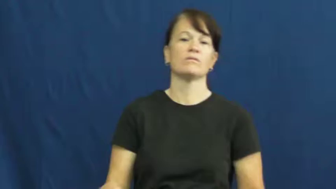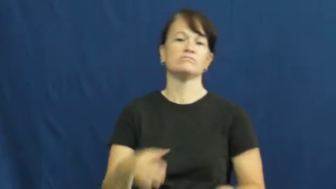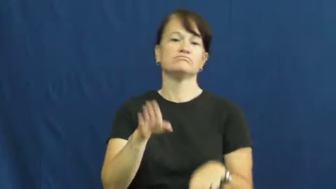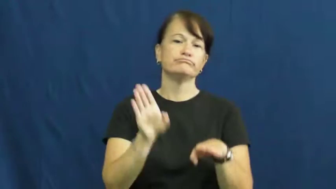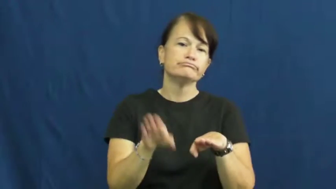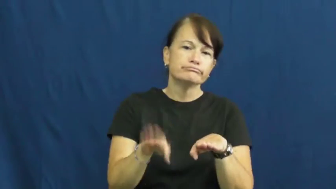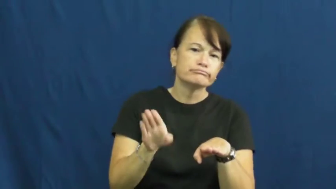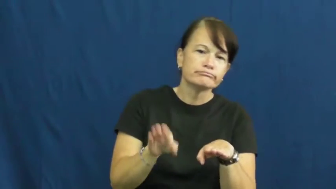tap-gas